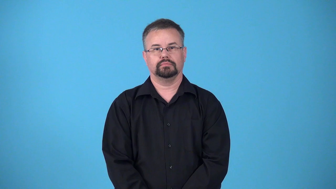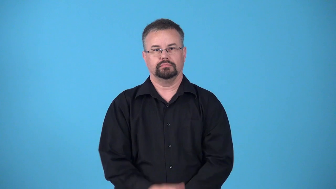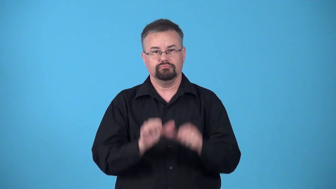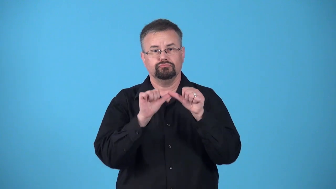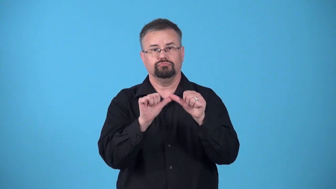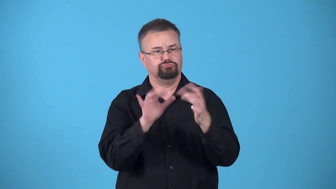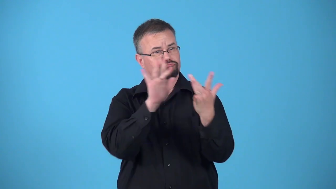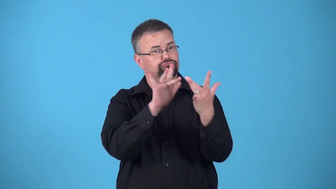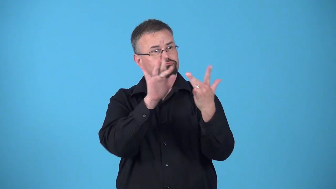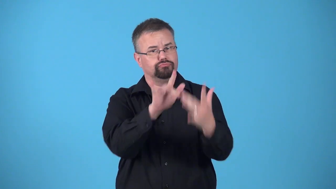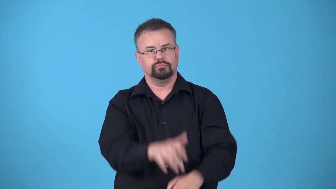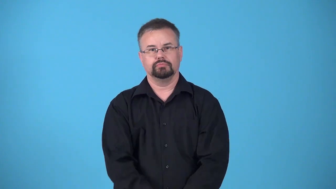keep in touch